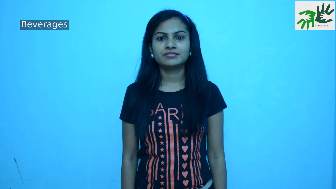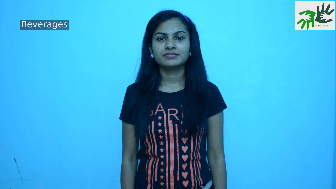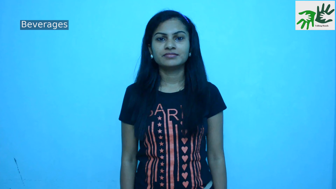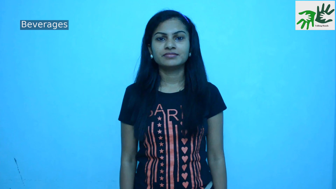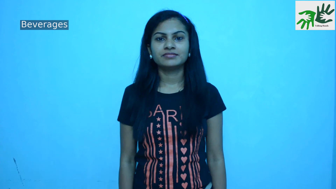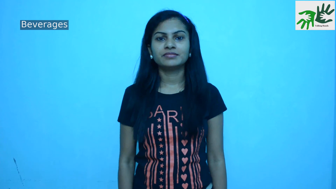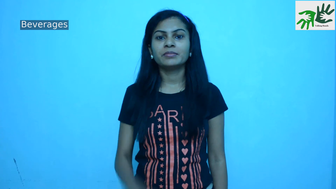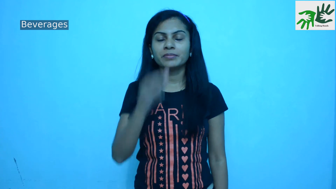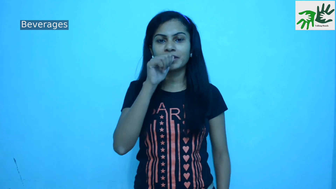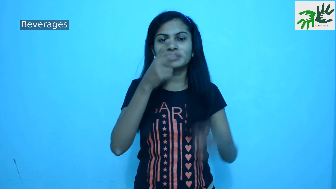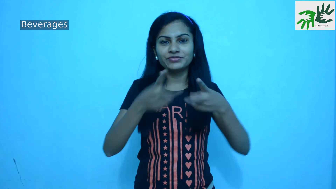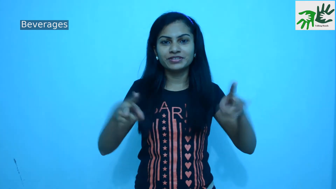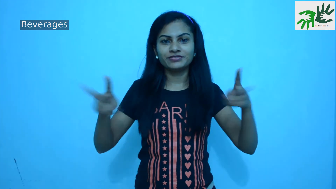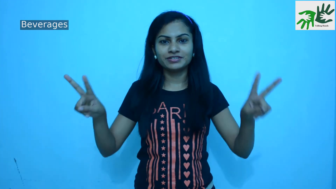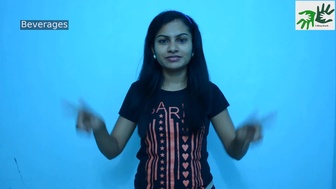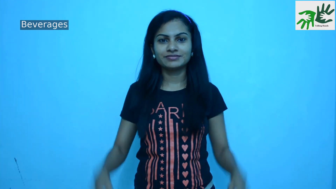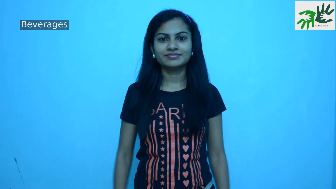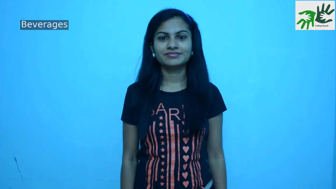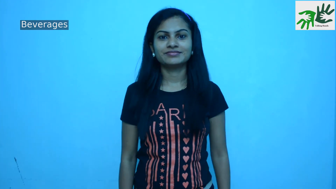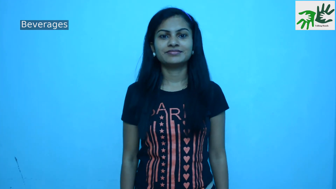Beverages